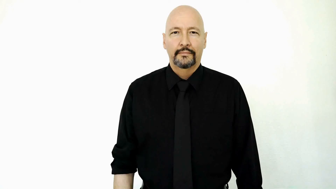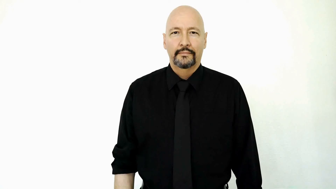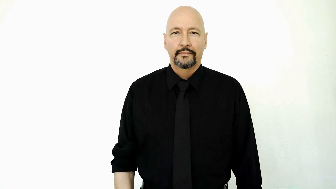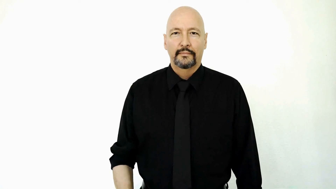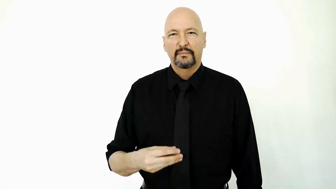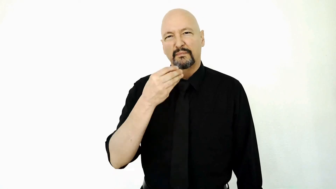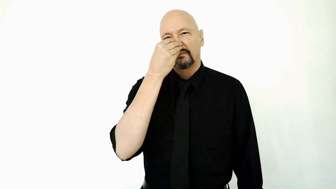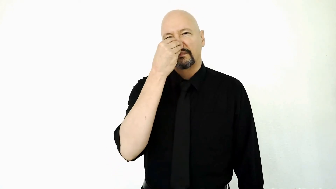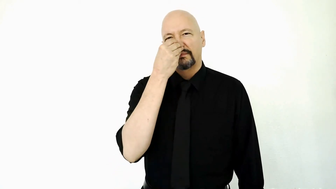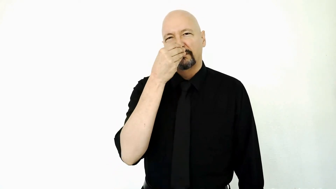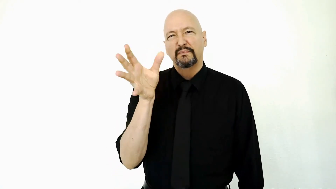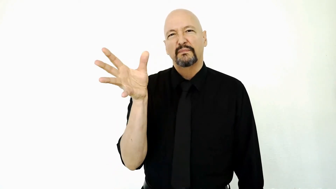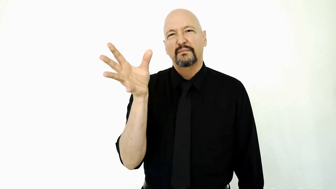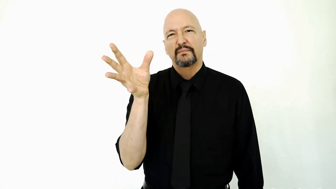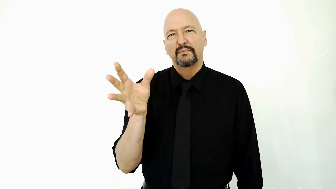don't-CARE